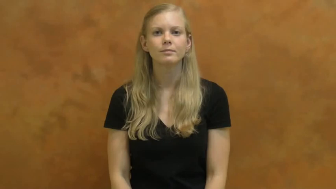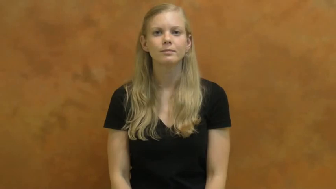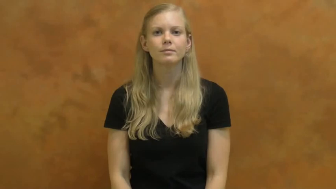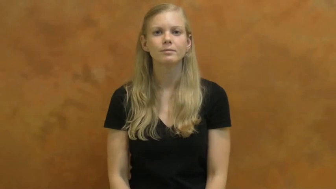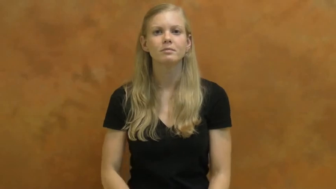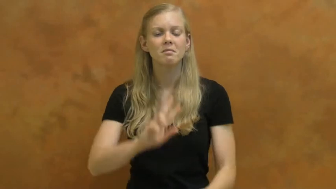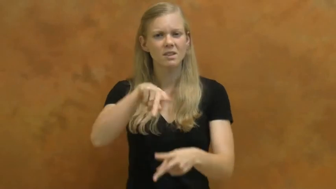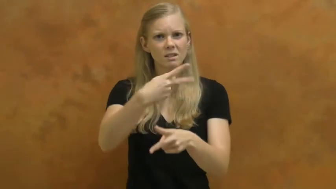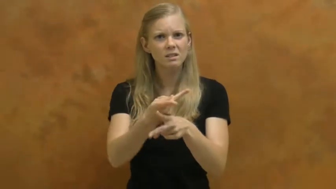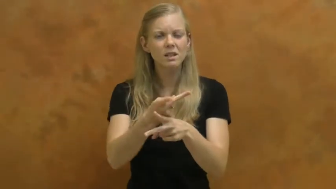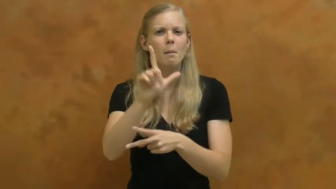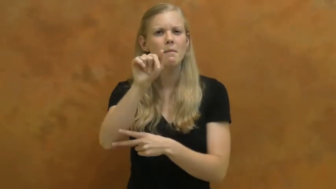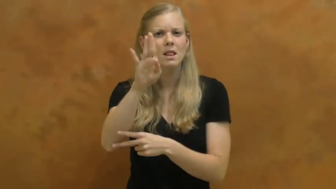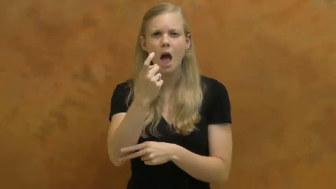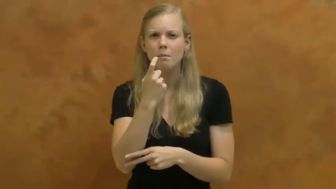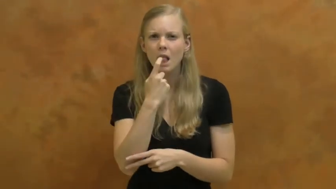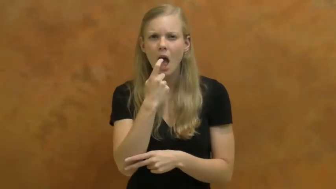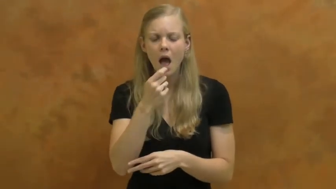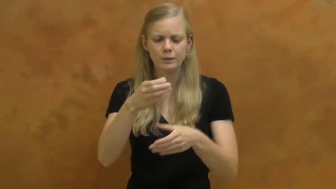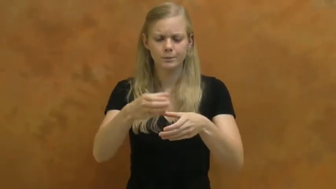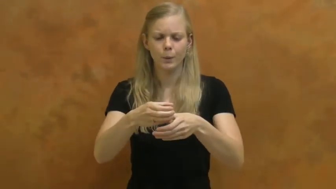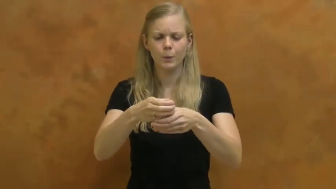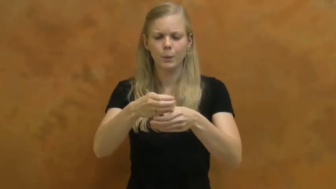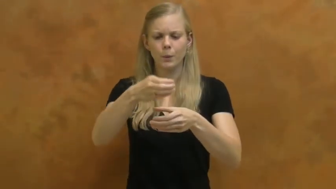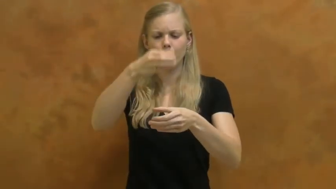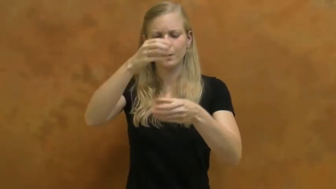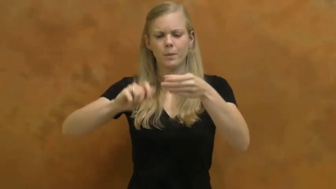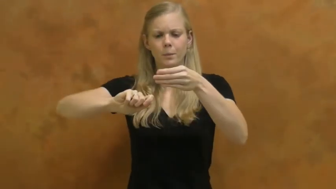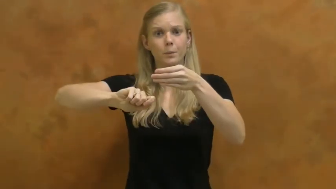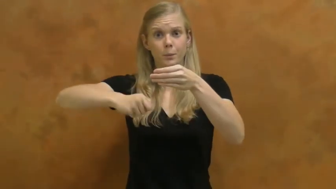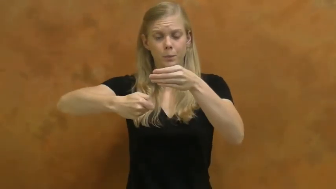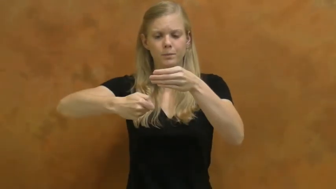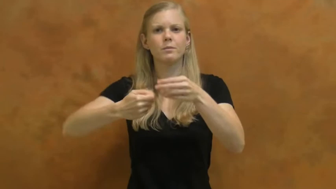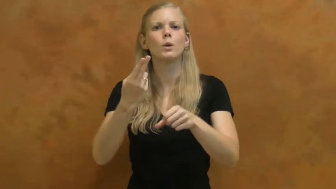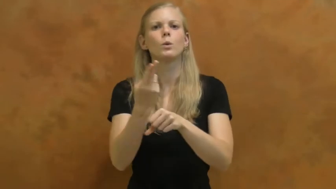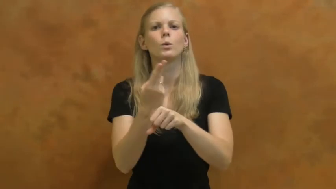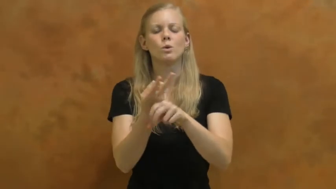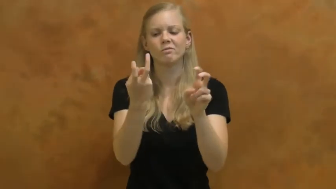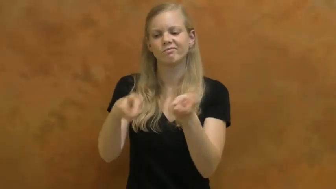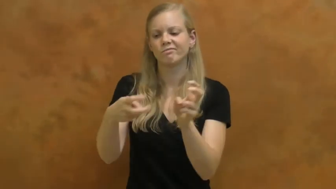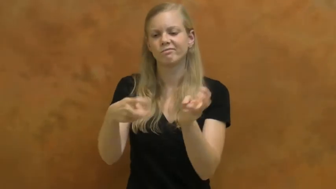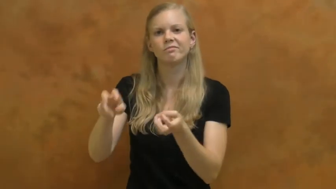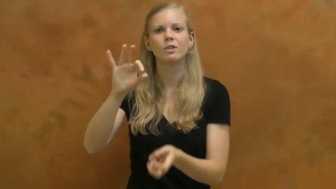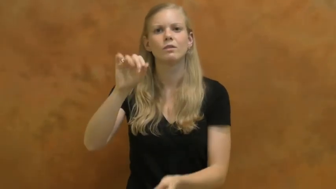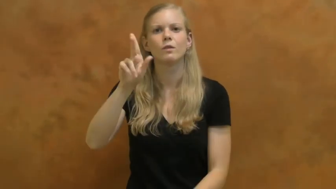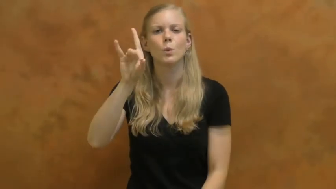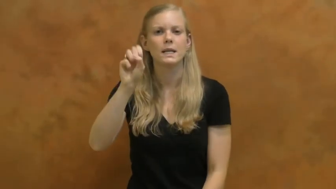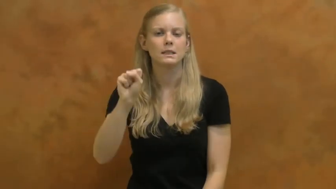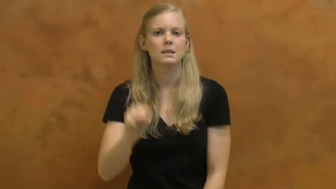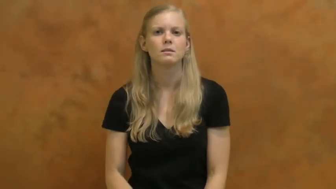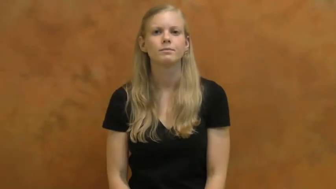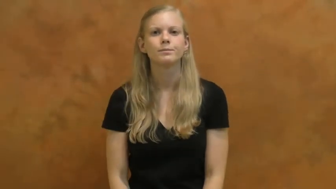dropping funnel